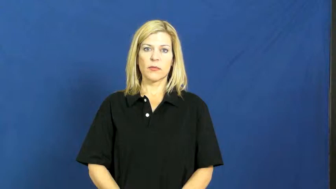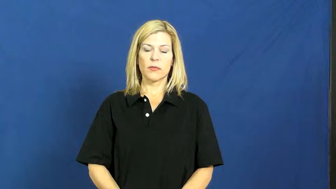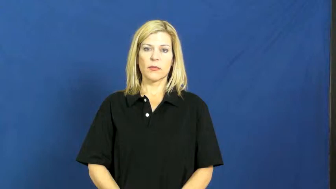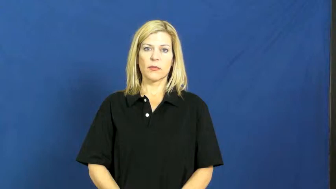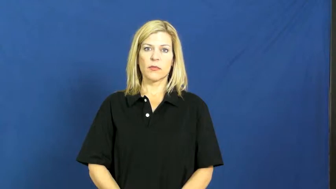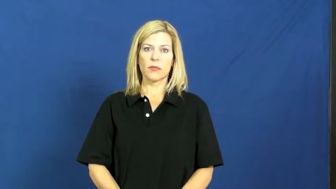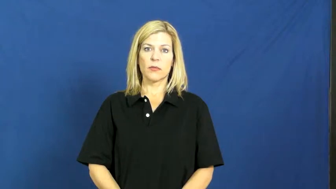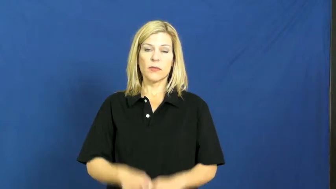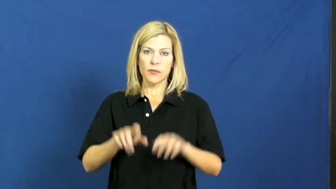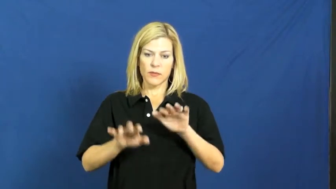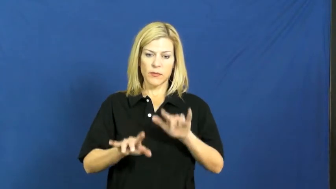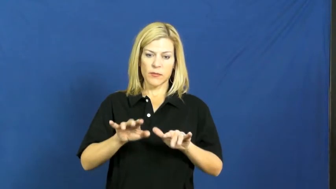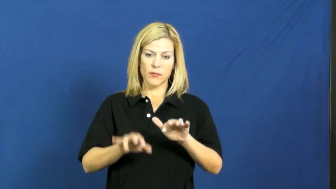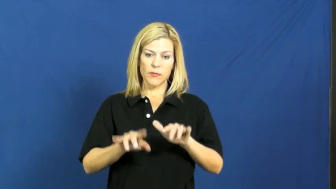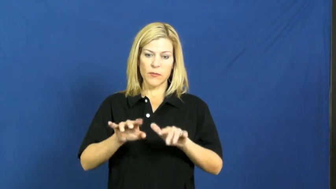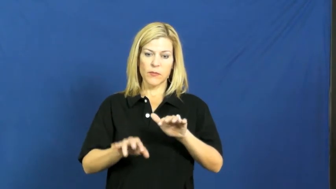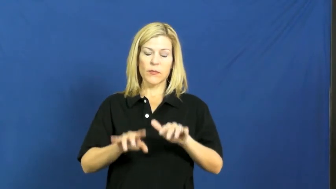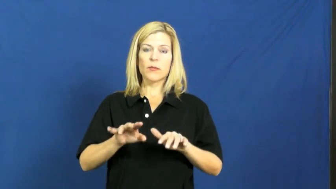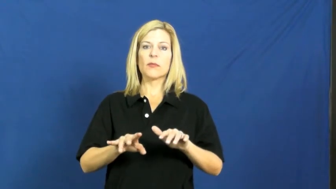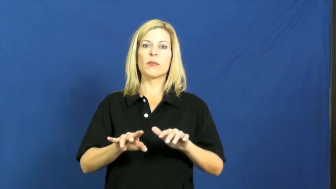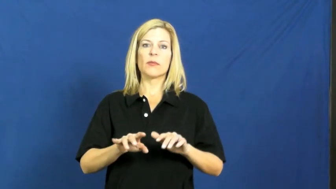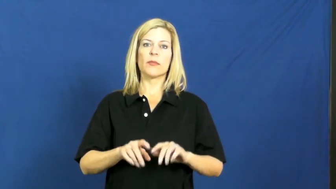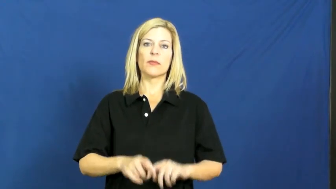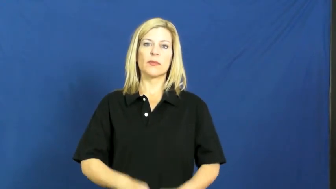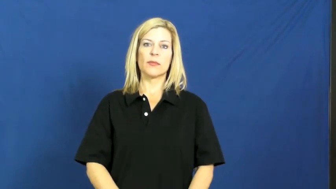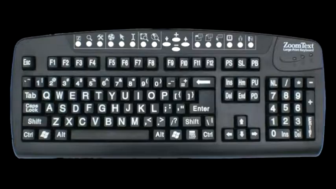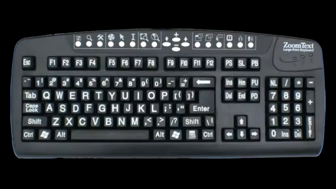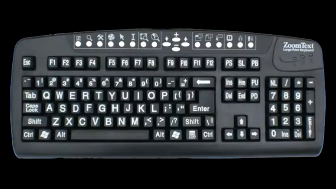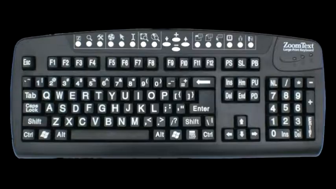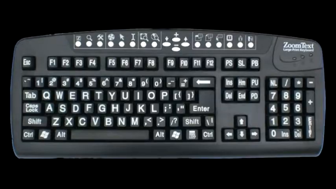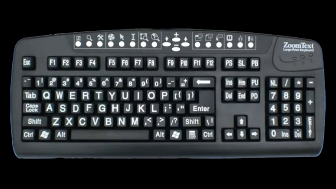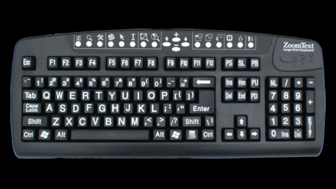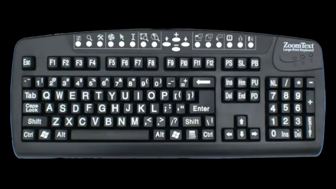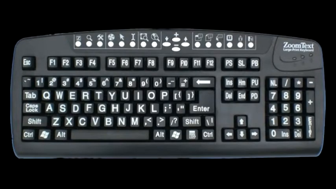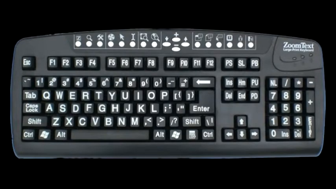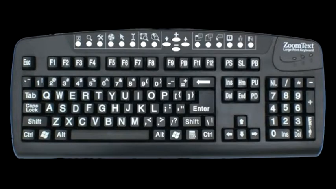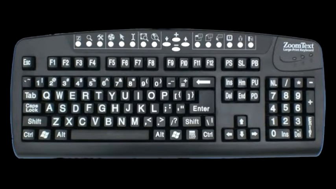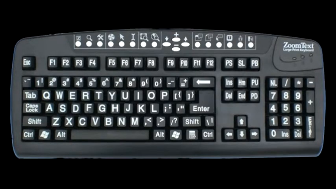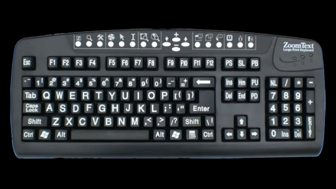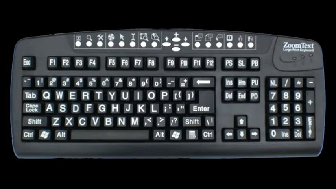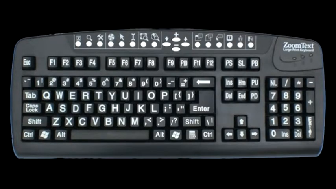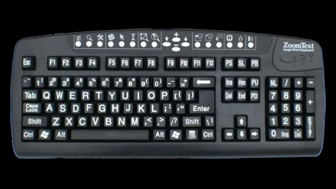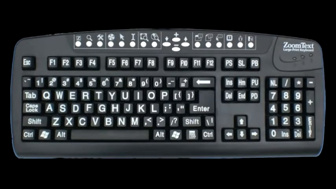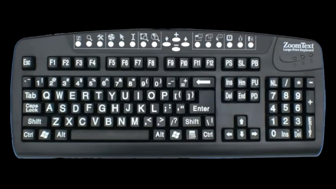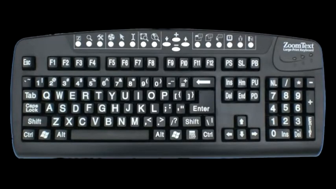keyboard-computer